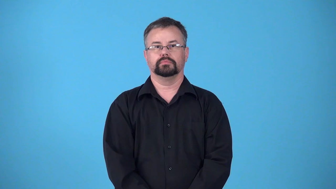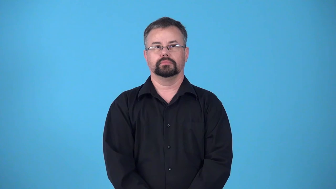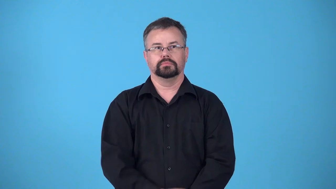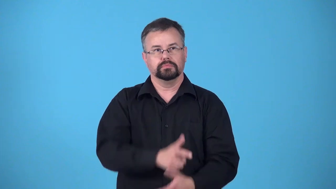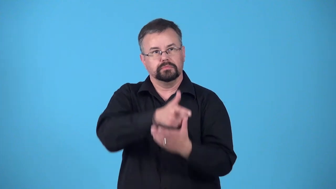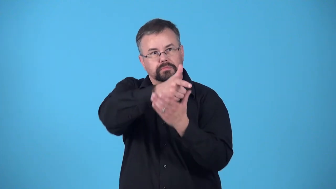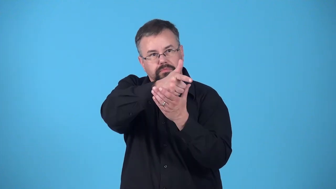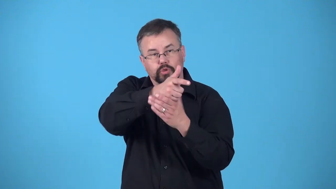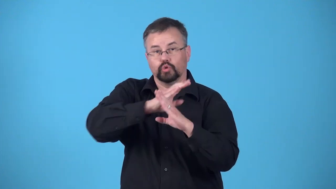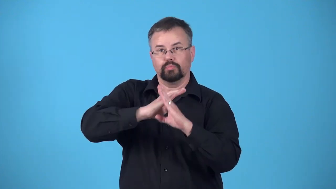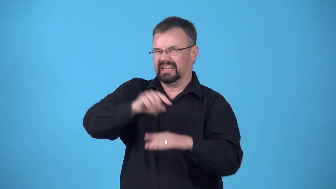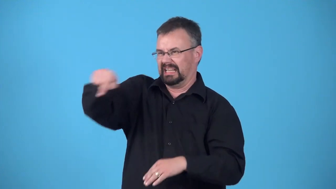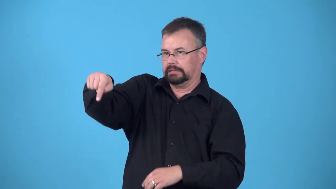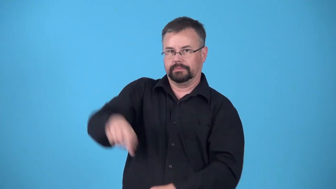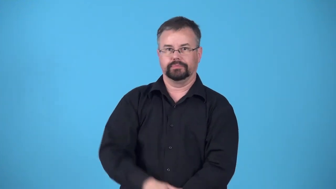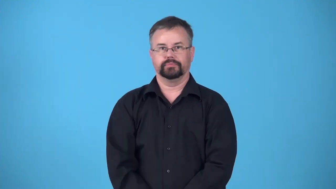cover